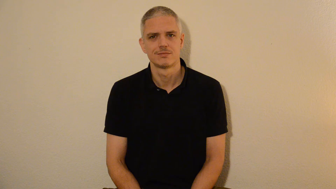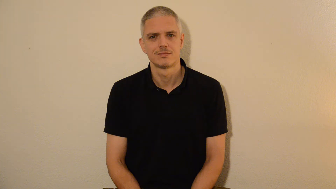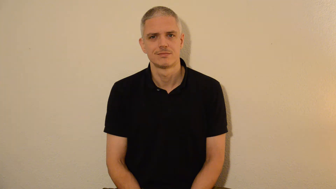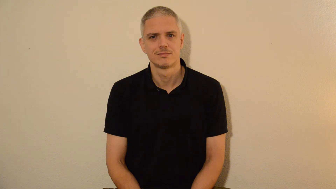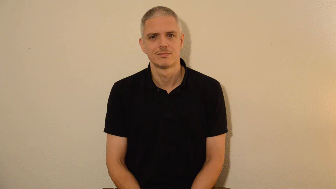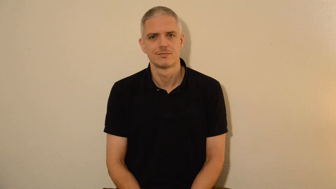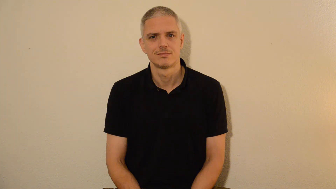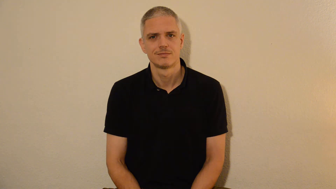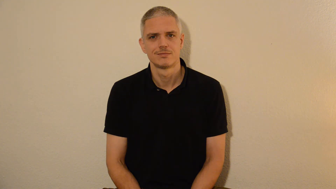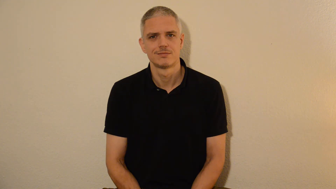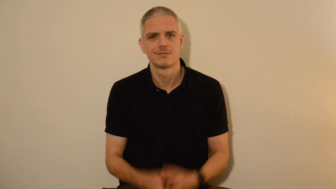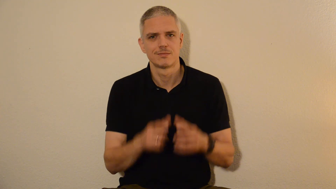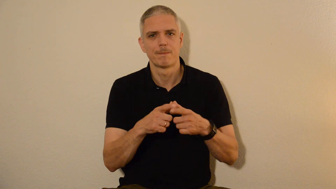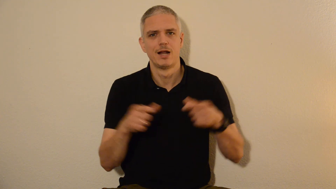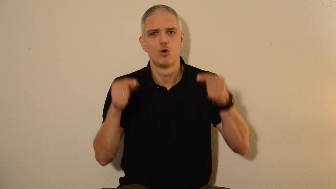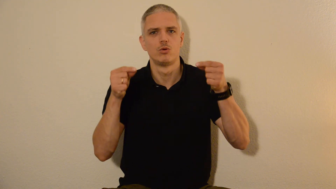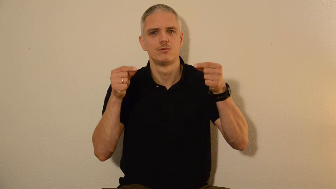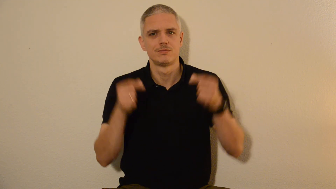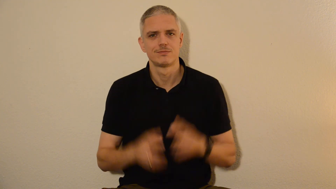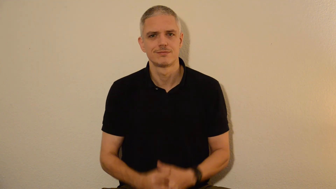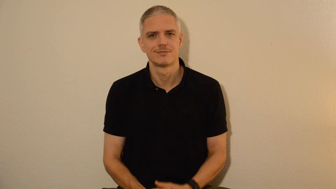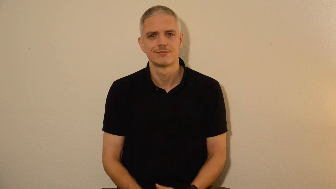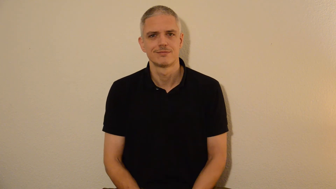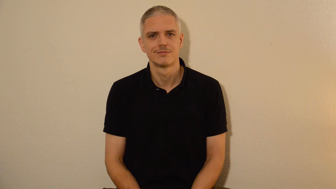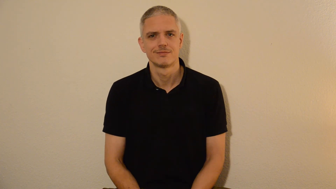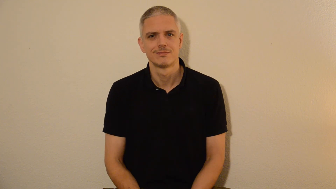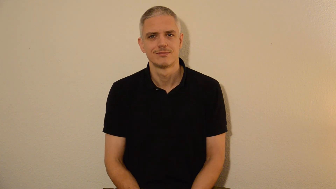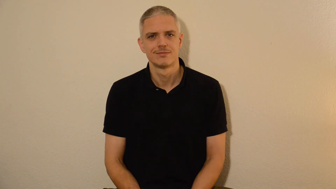melon